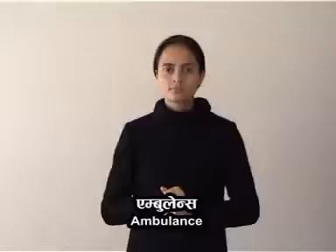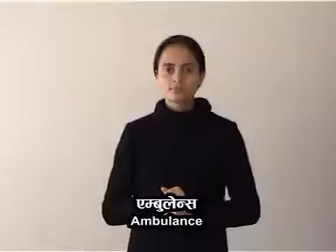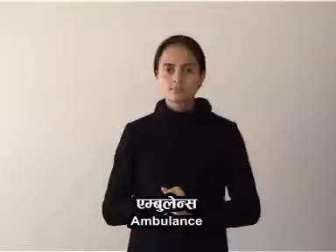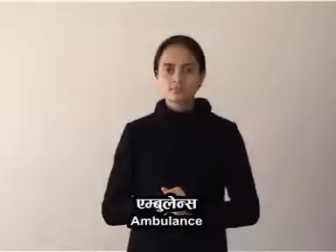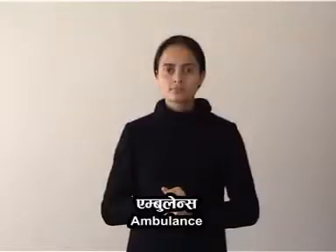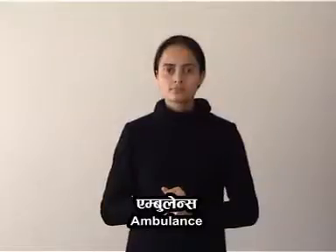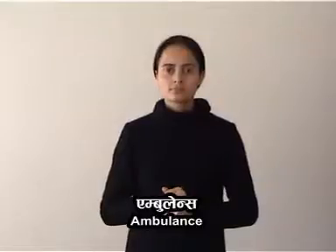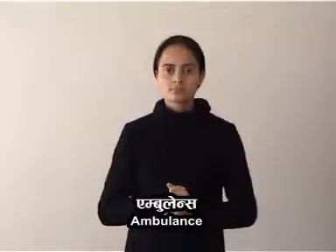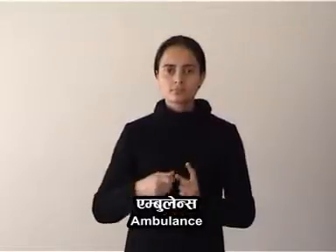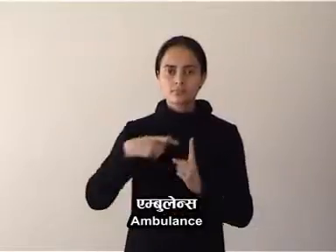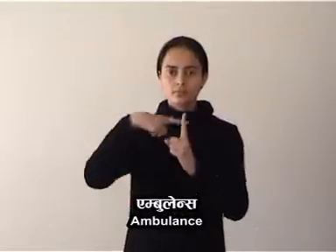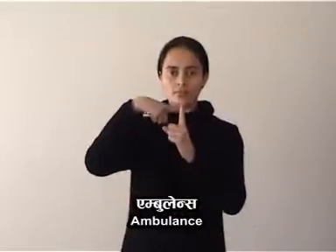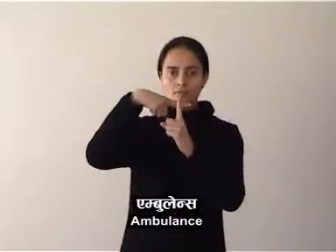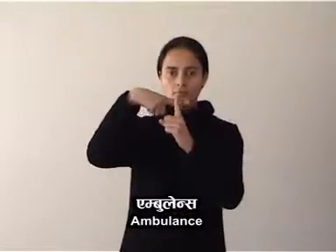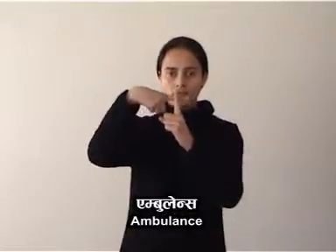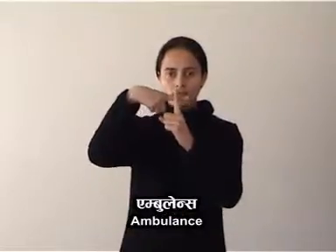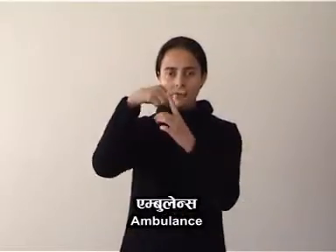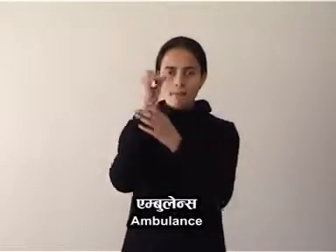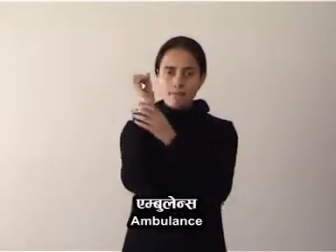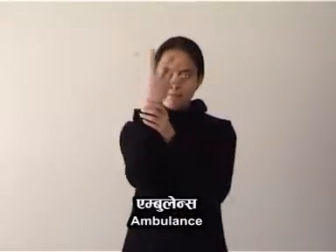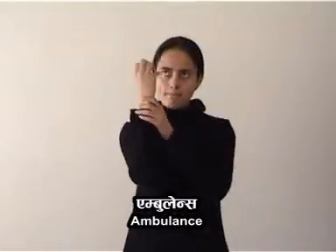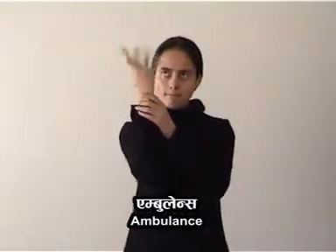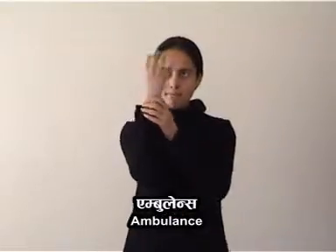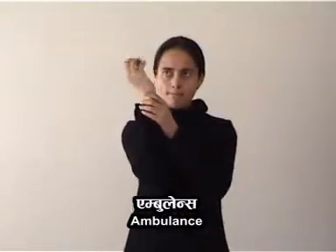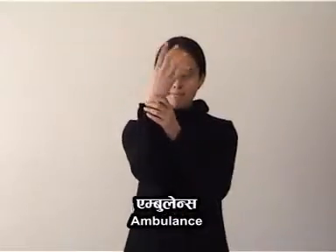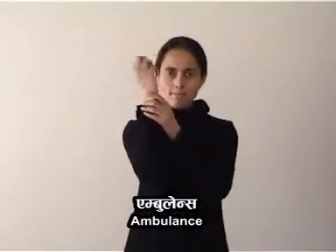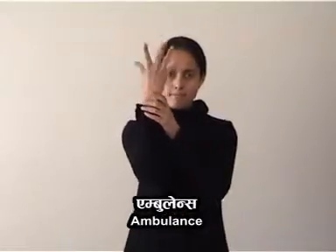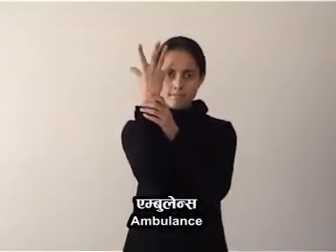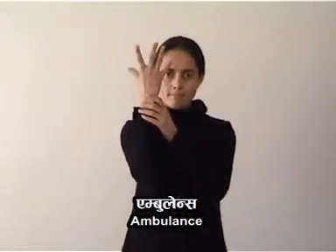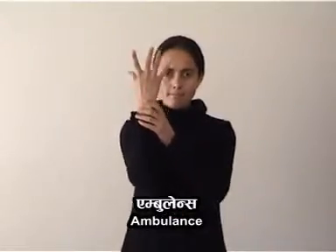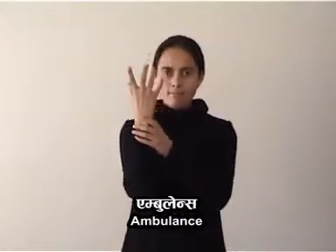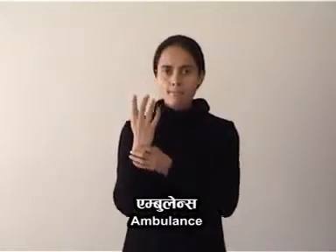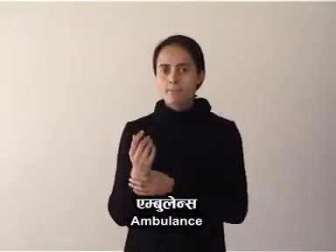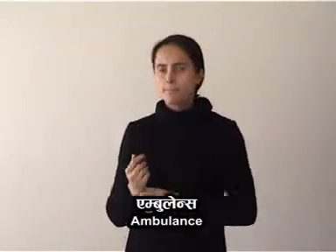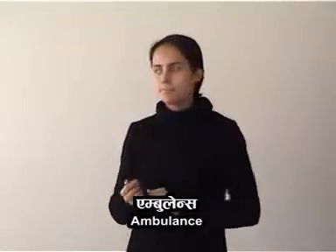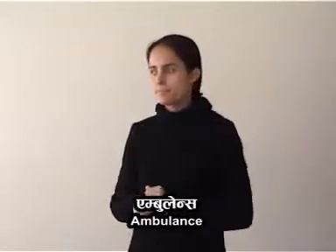ambulance